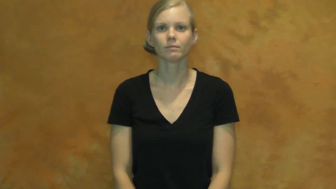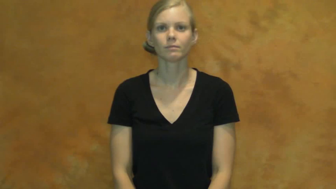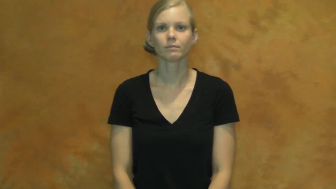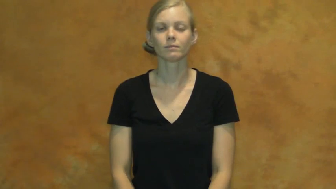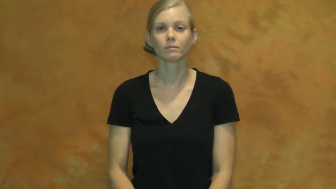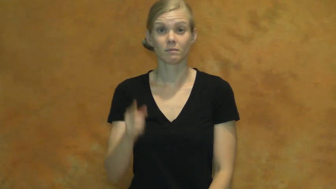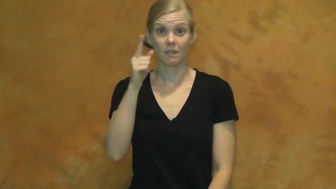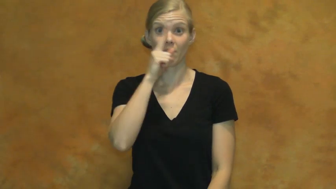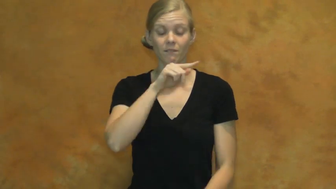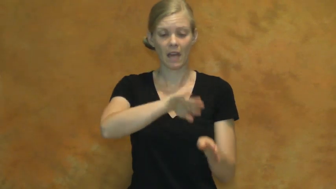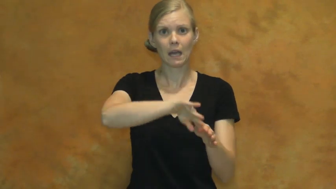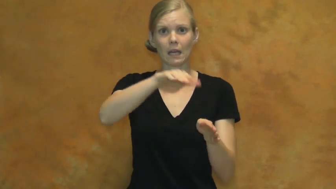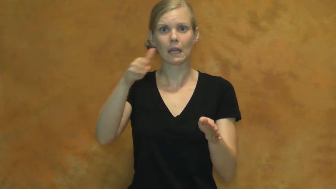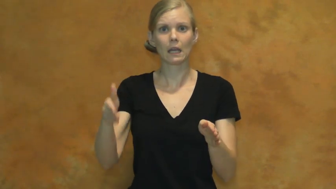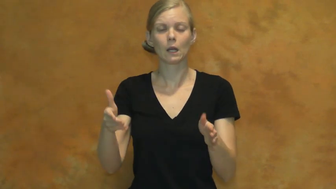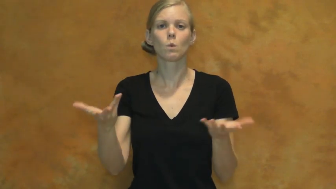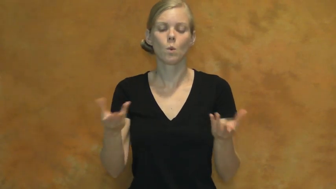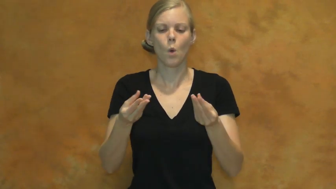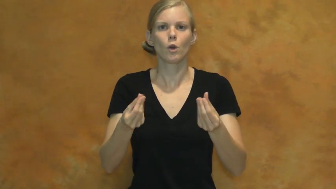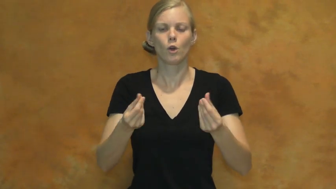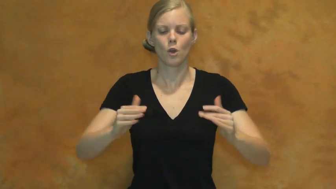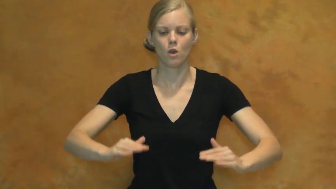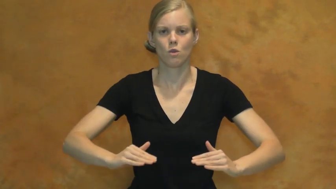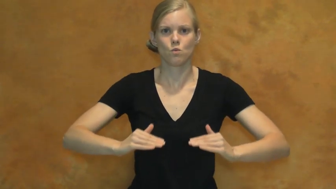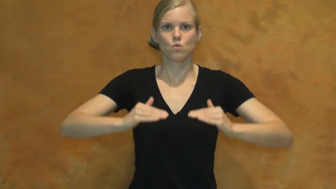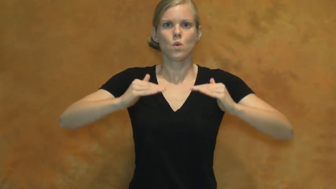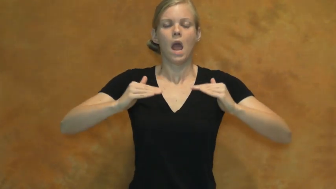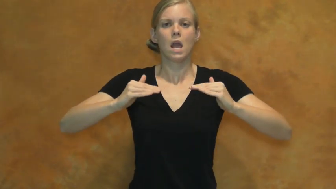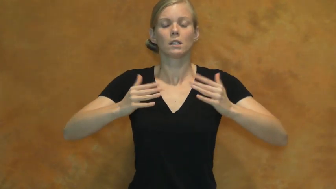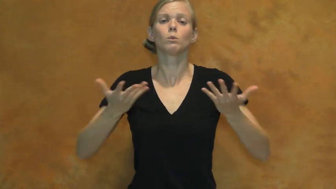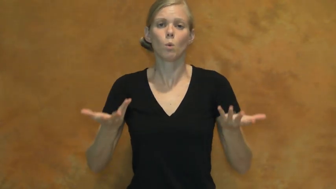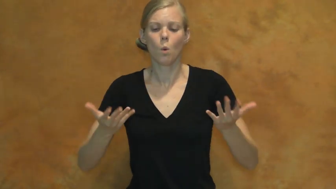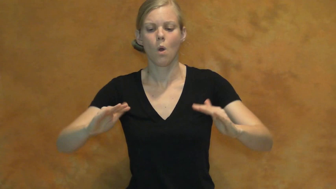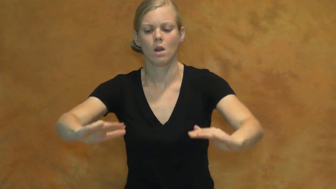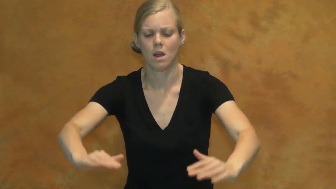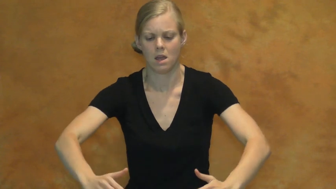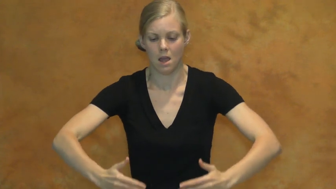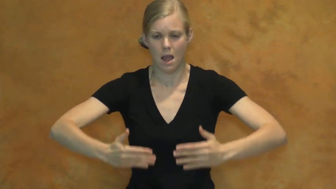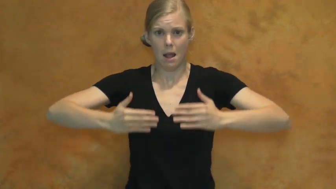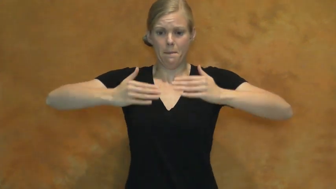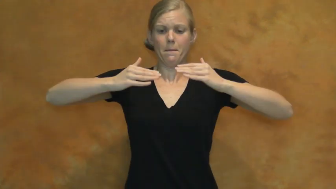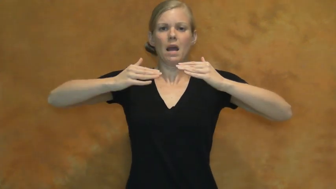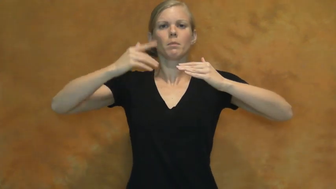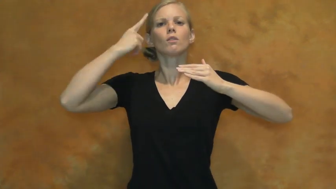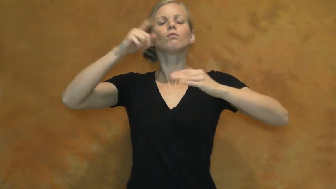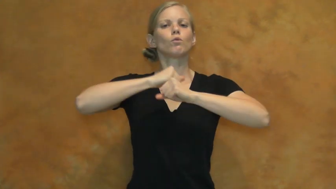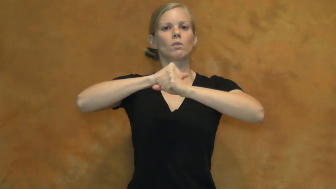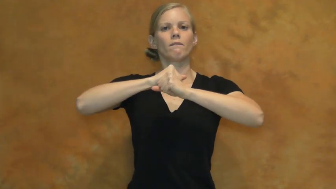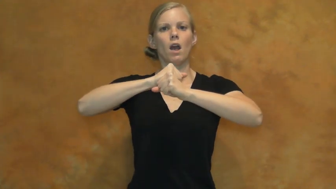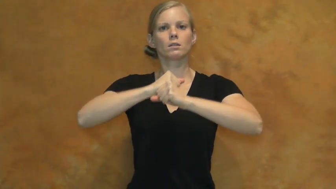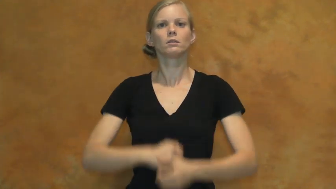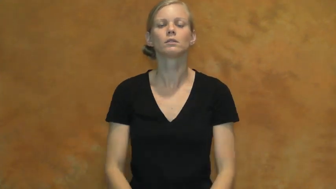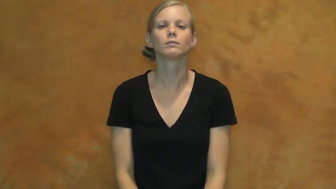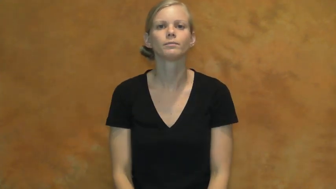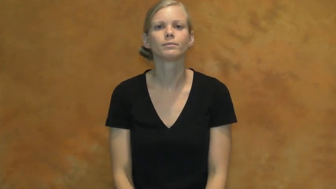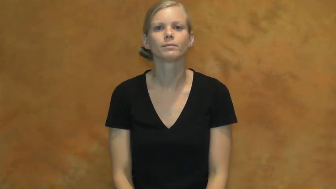mound